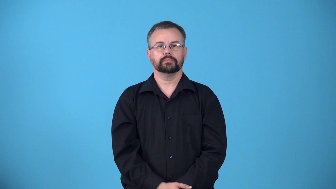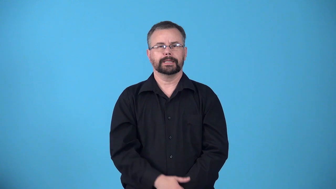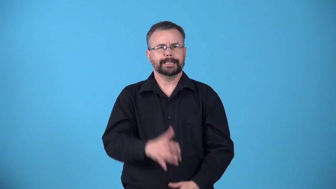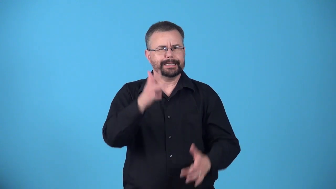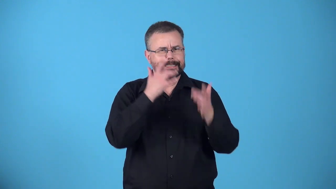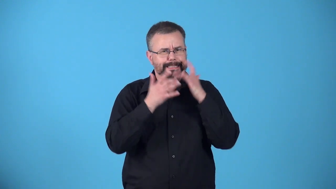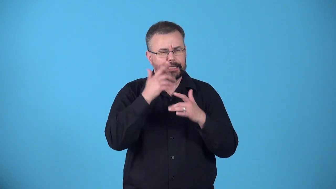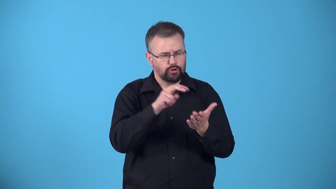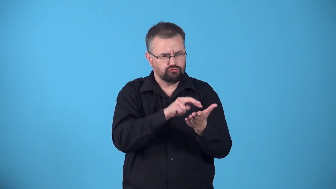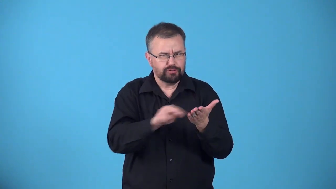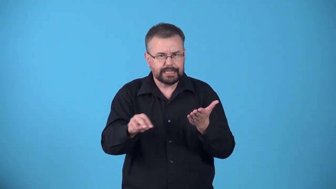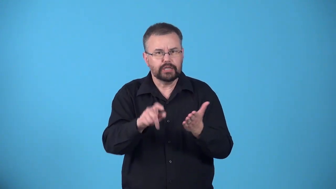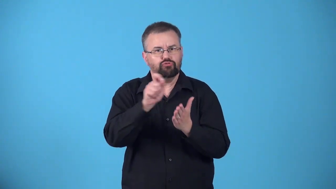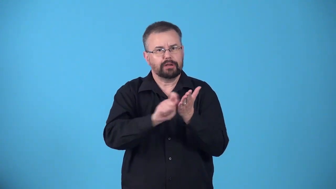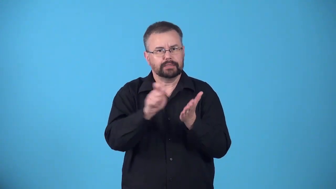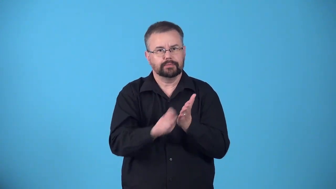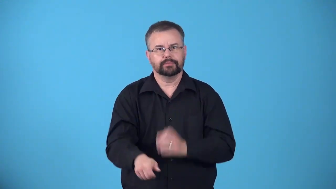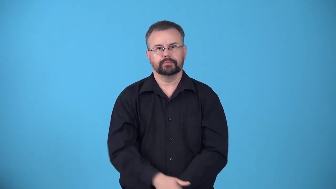semiliterate